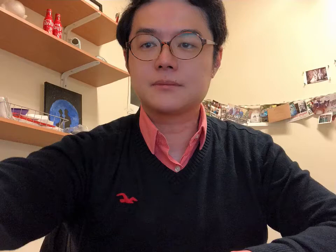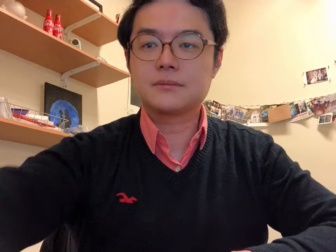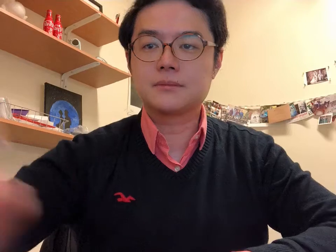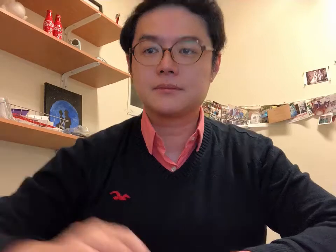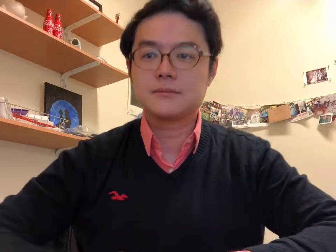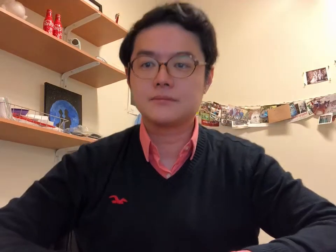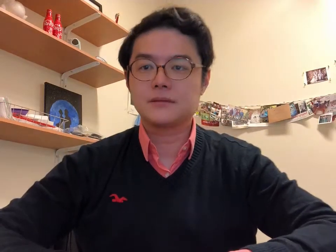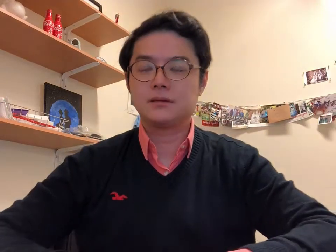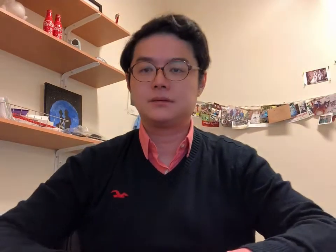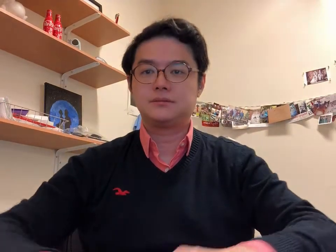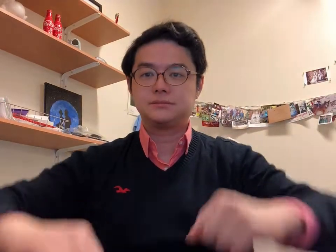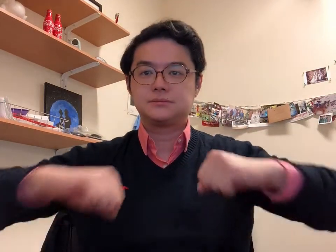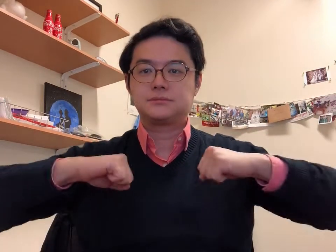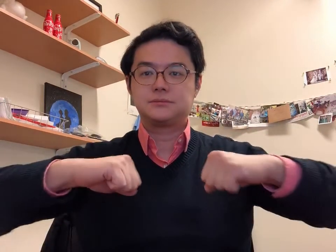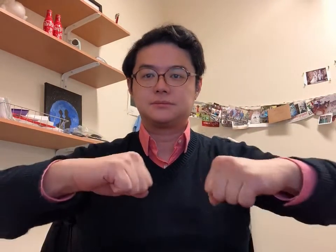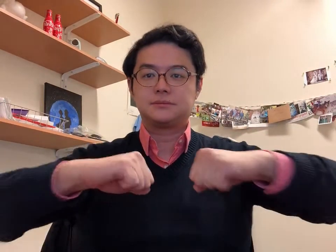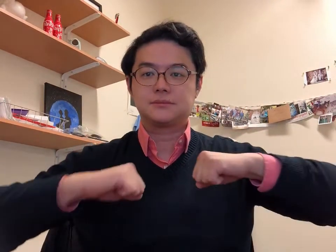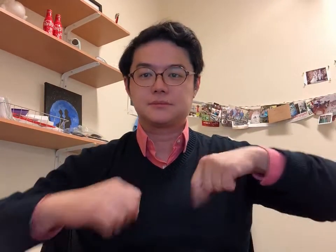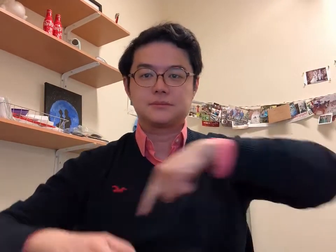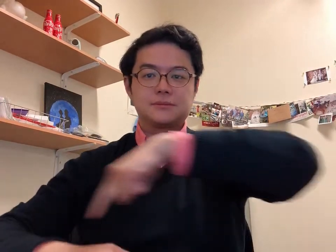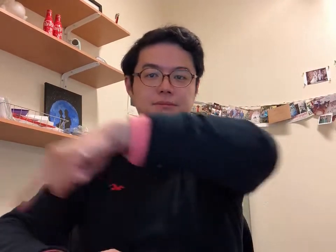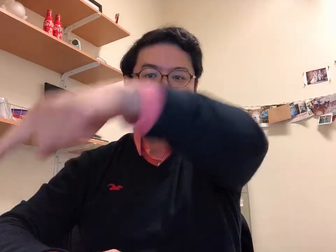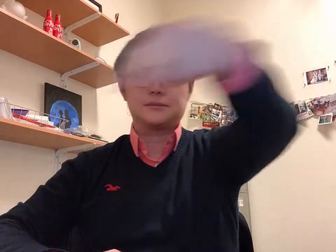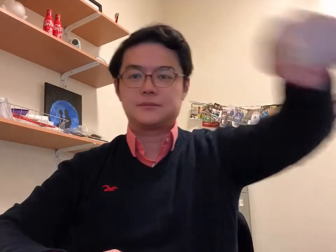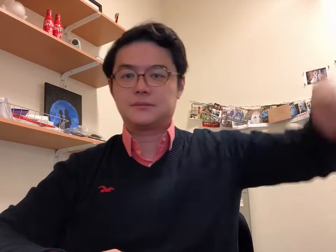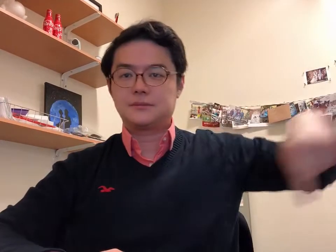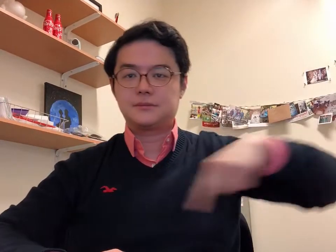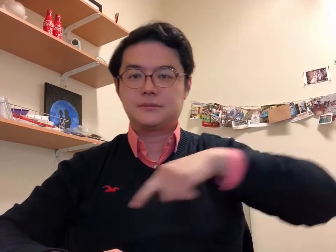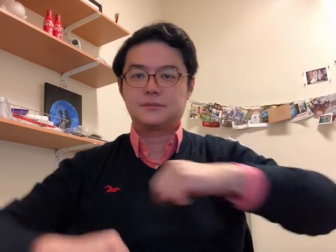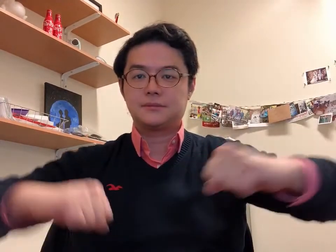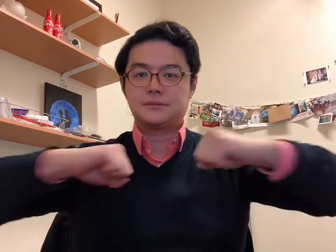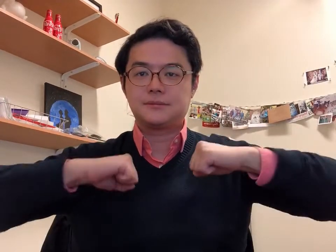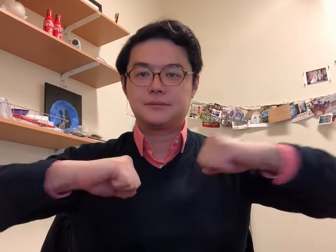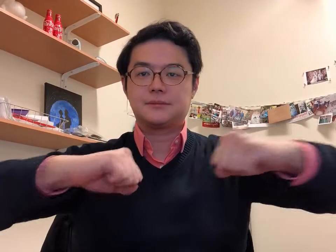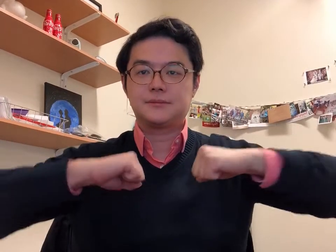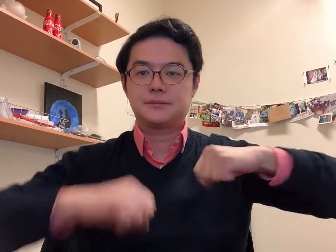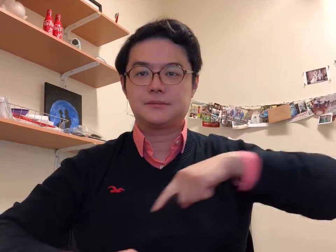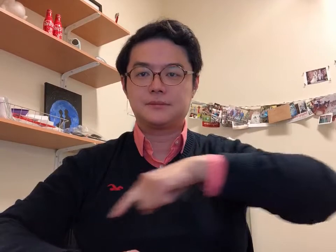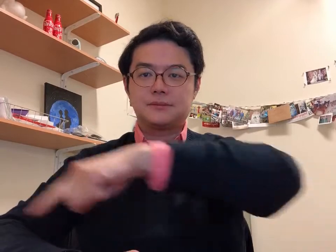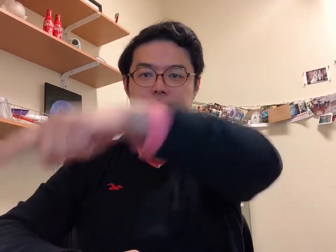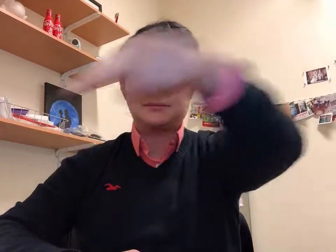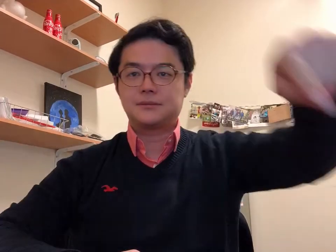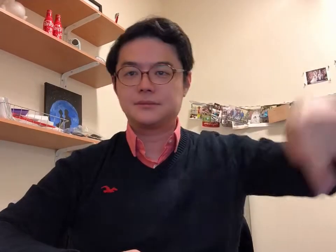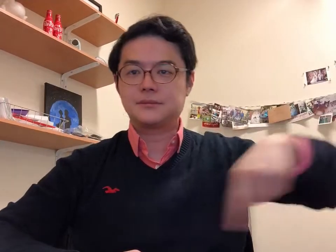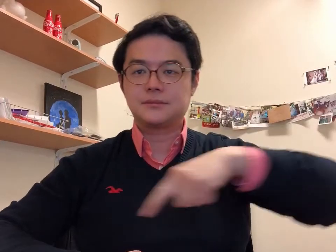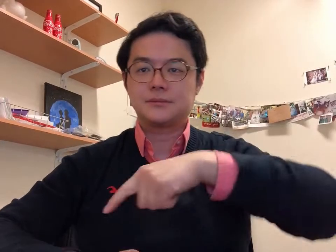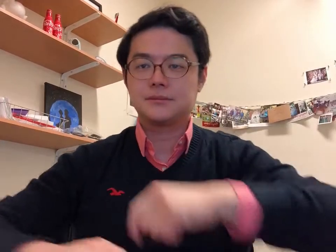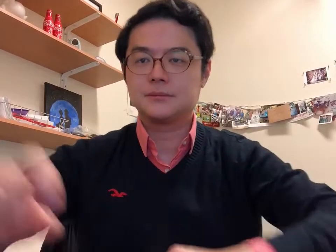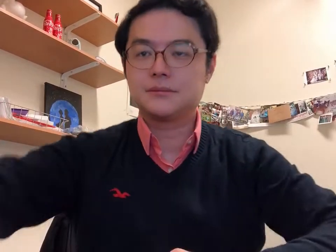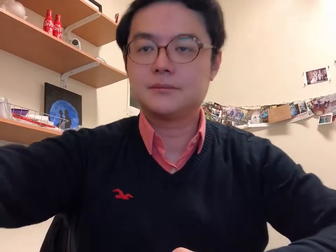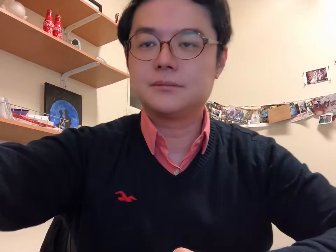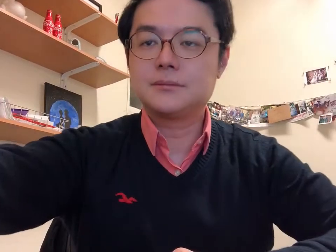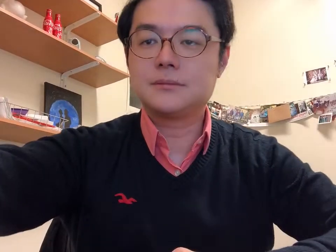Playground